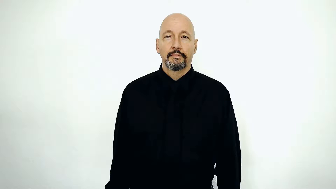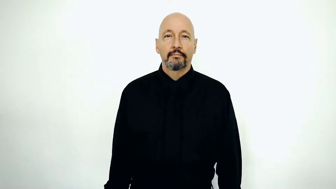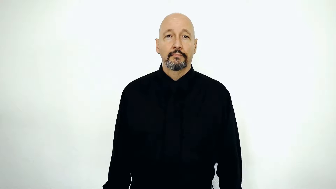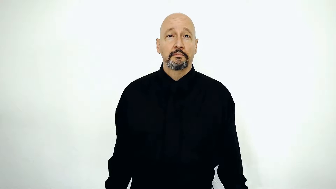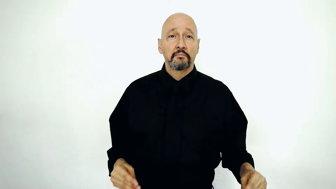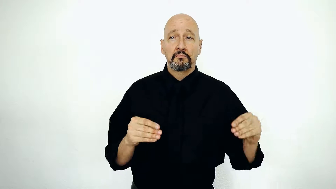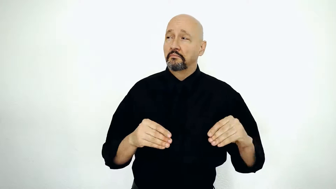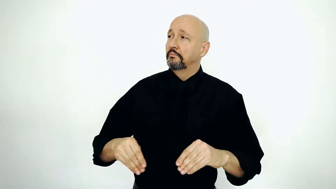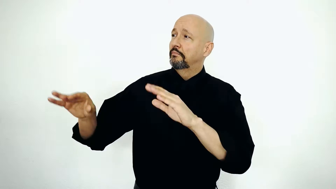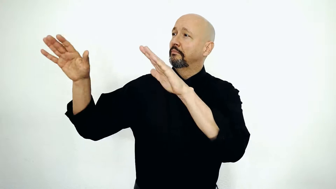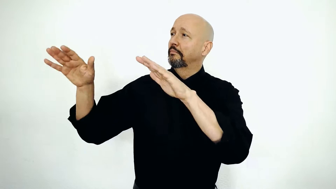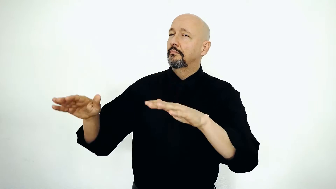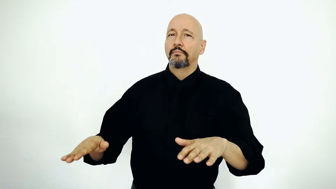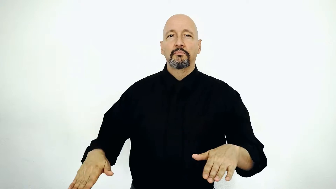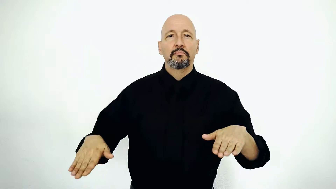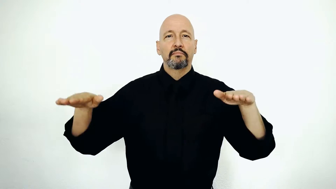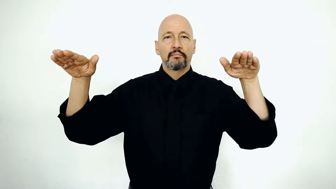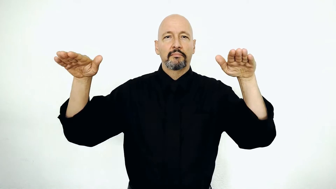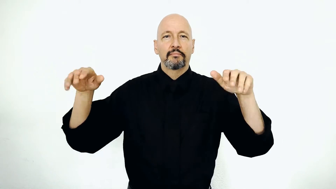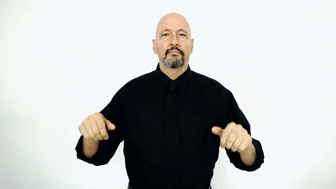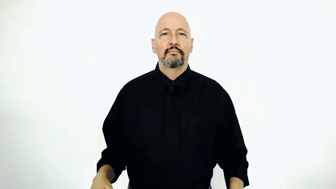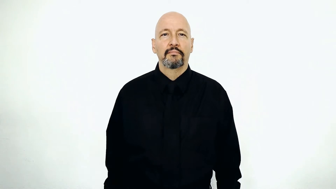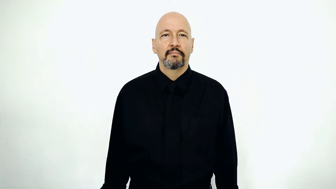MOVE-away GROW-UP-[raised]-[two-handed-version]